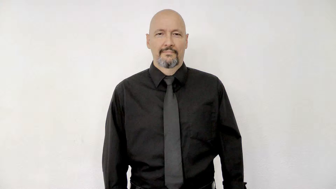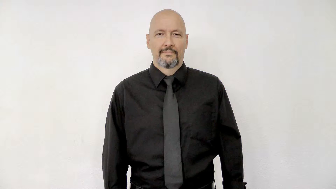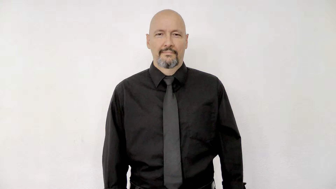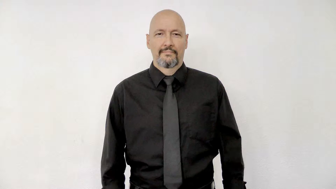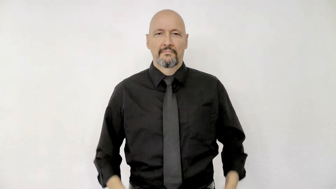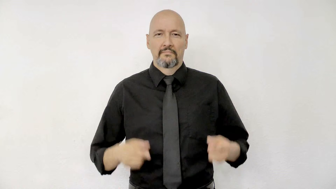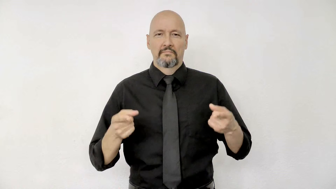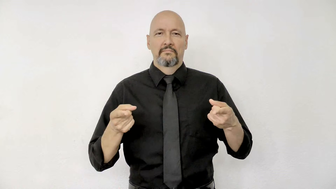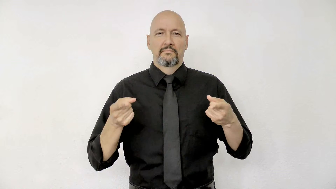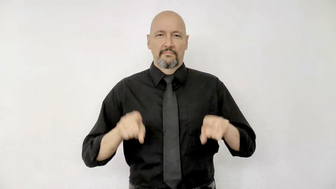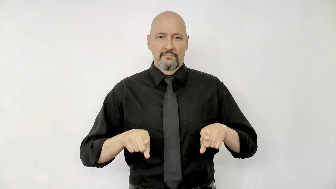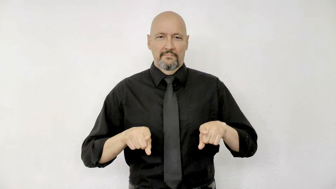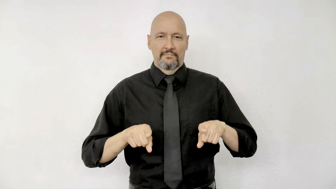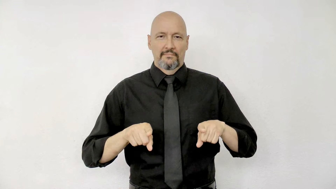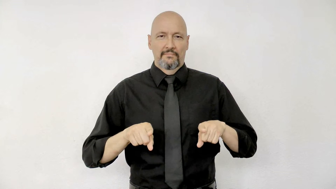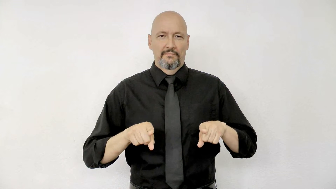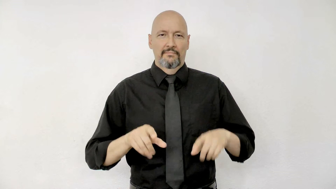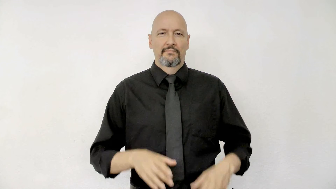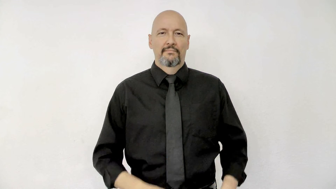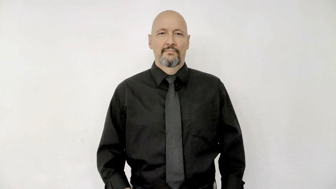occur